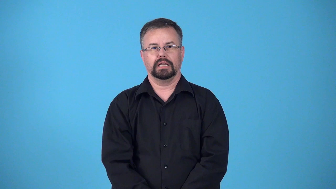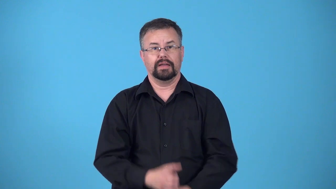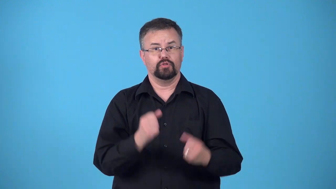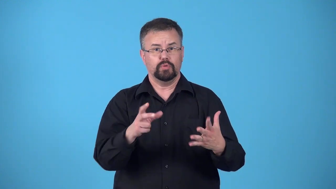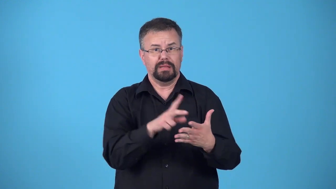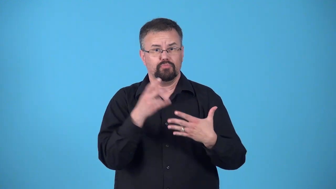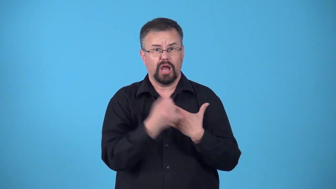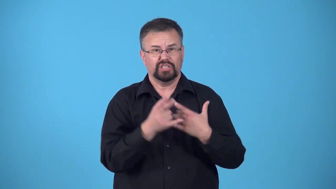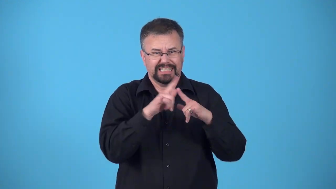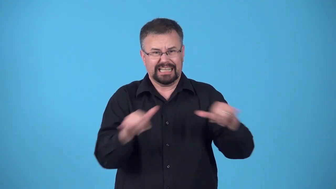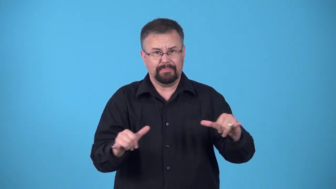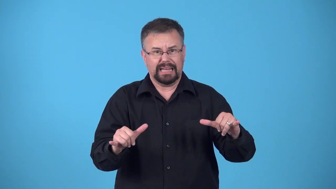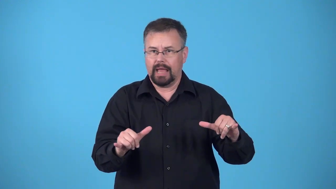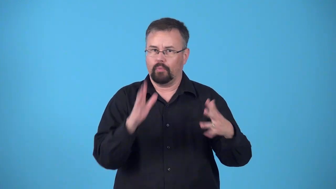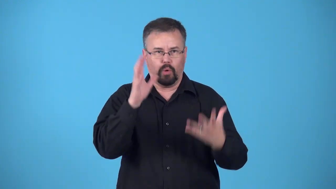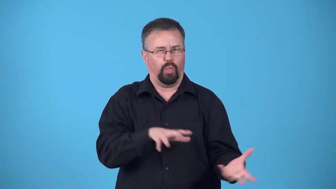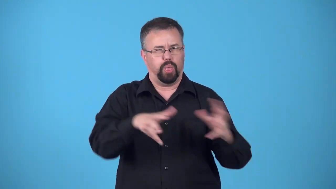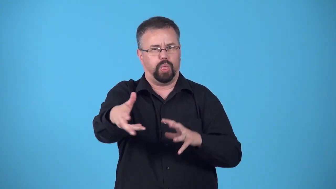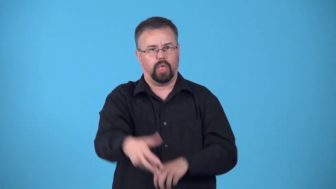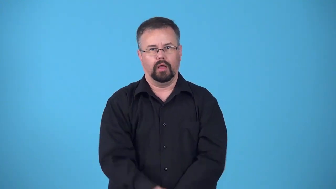too many irons in the fire